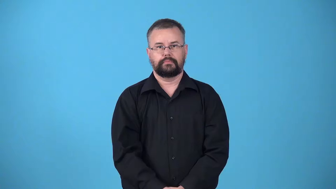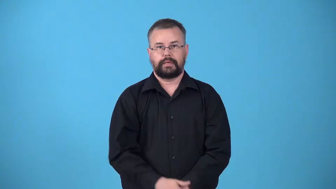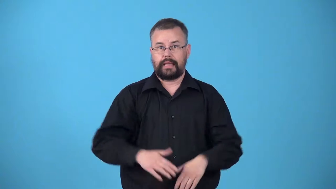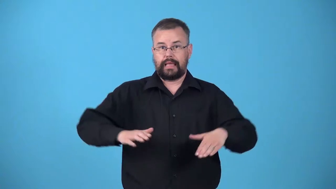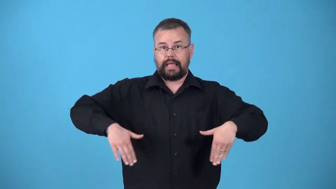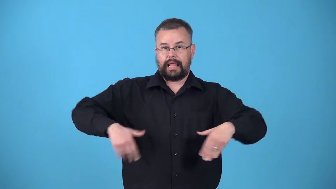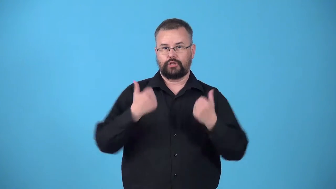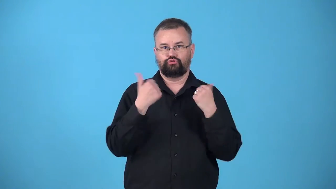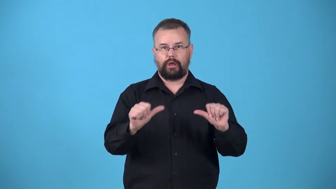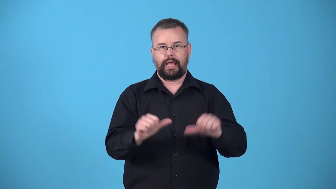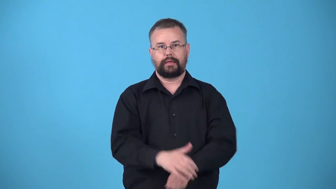untried,unattempted